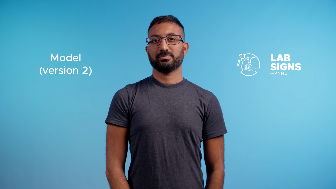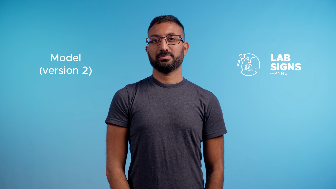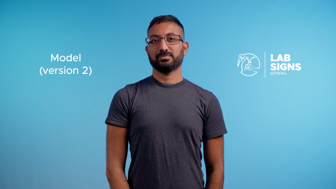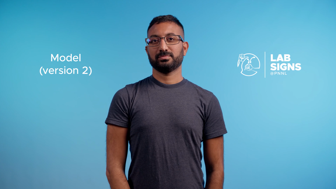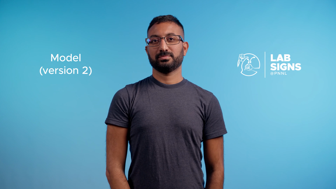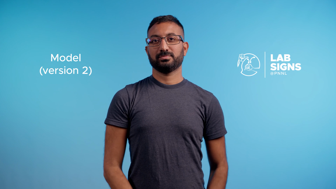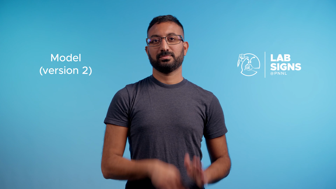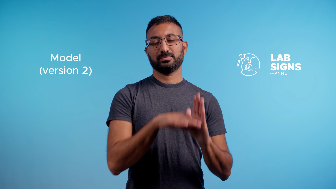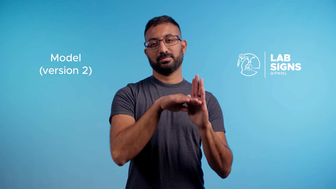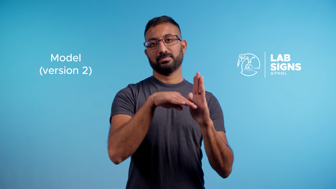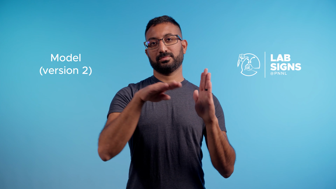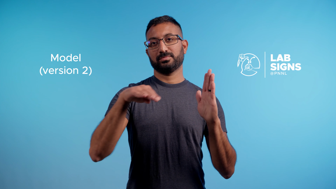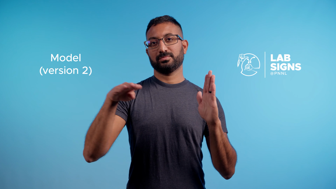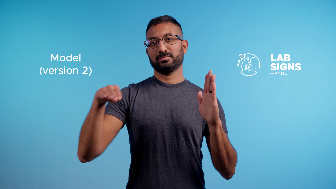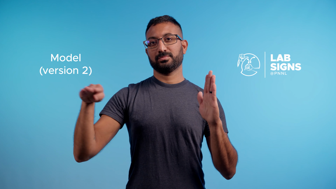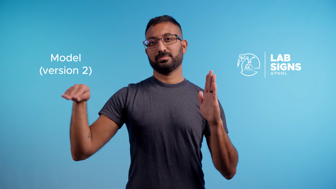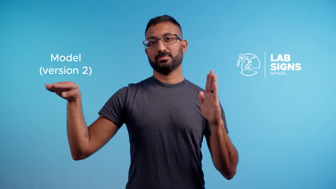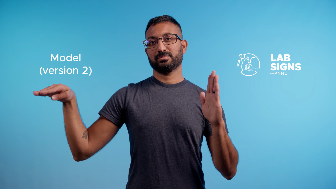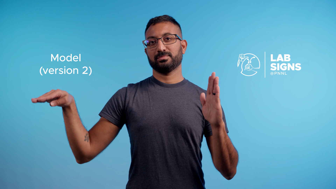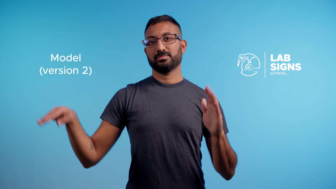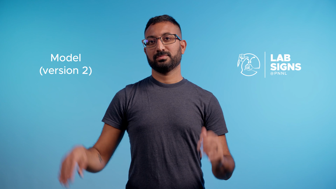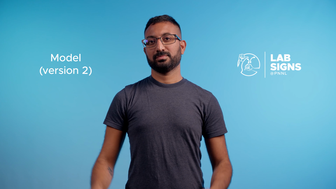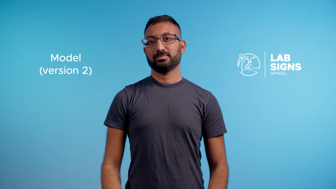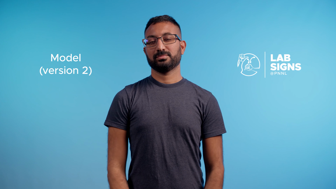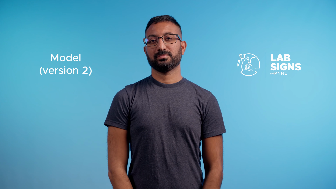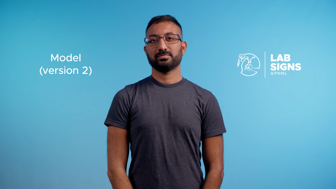model